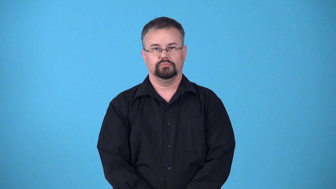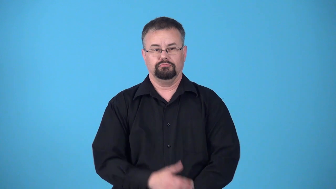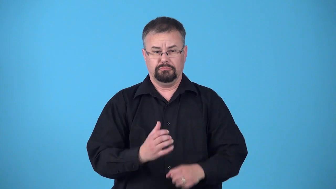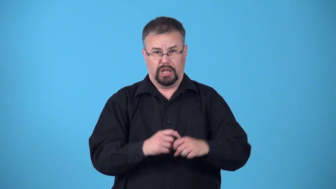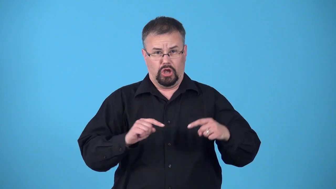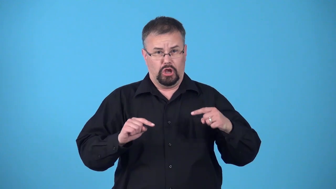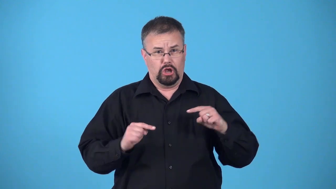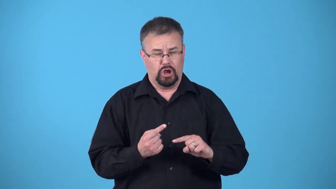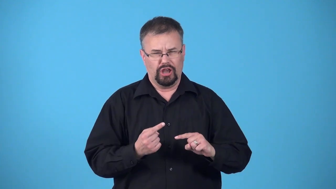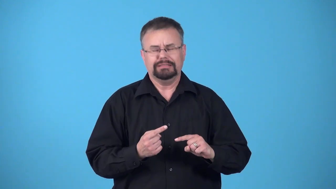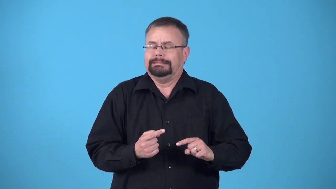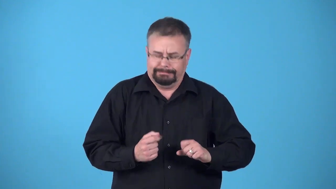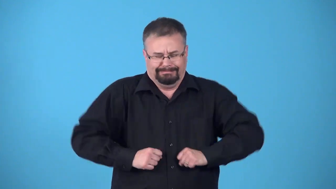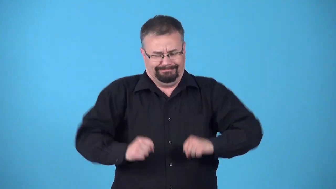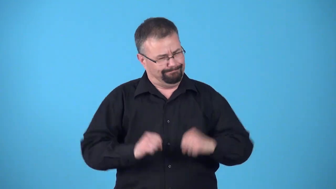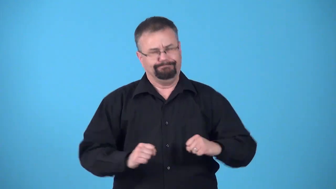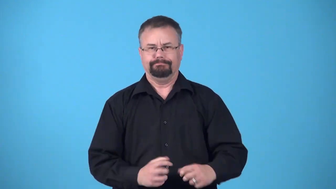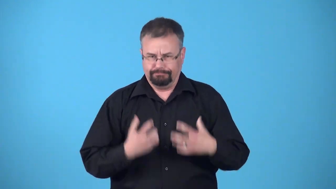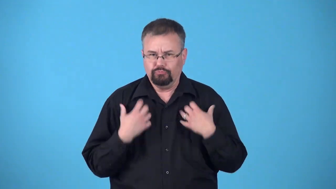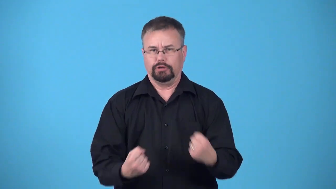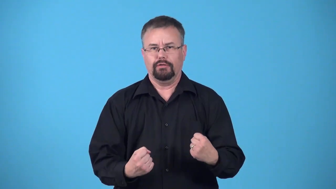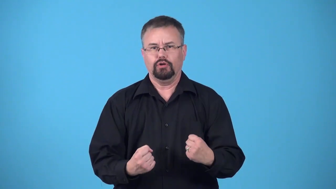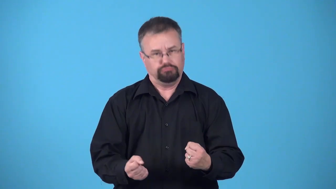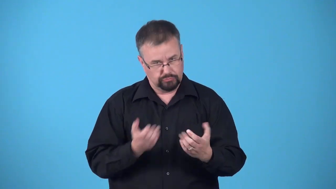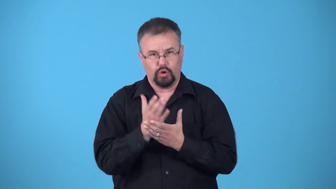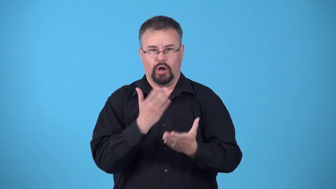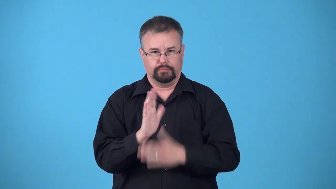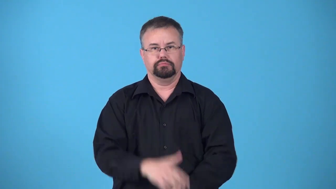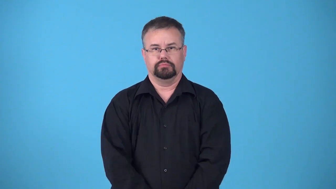rub some dirt on it